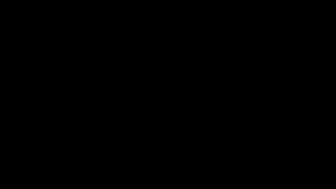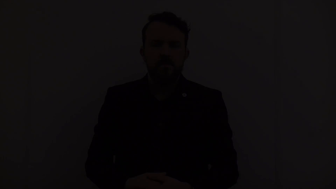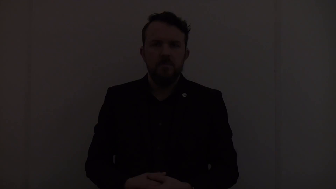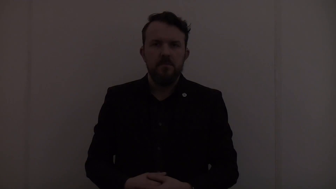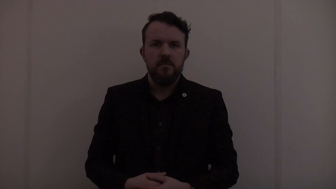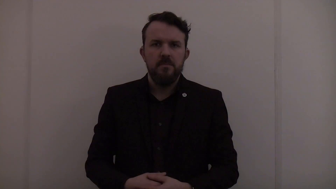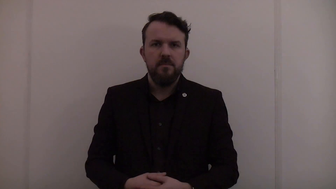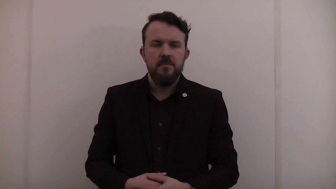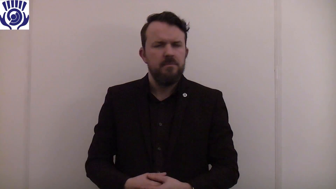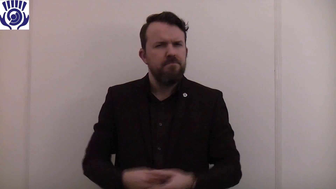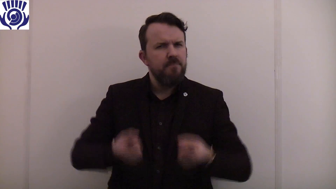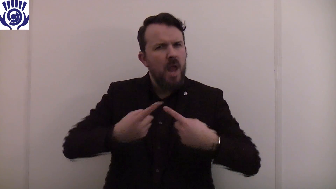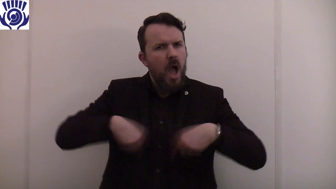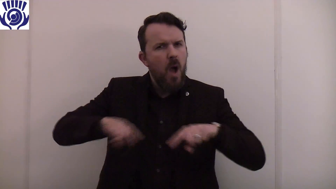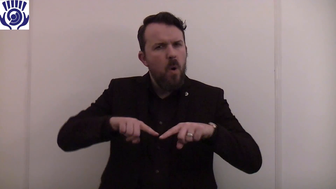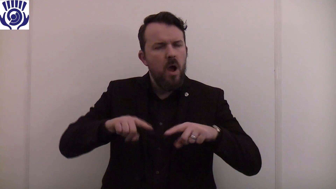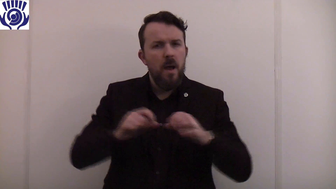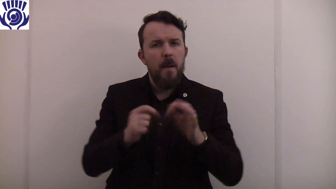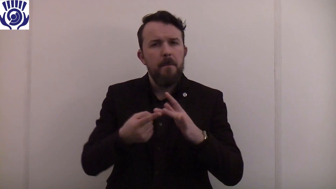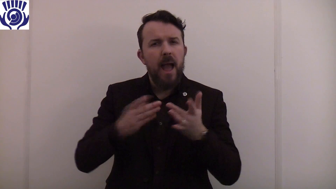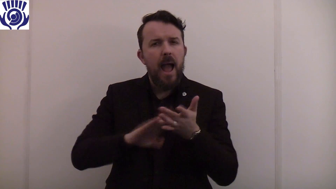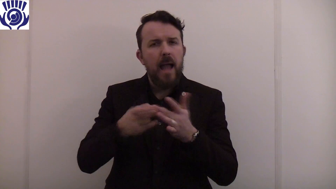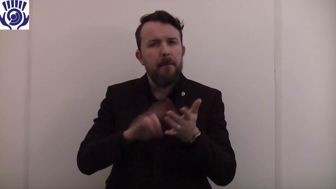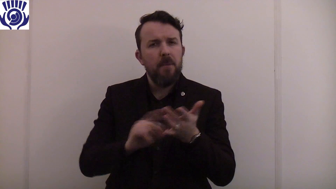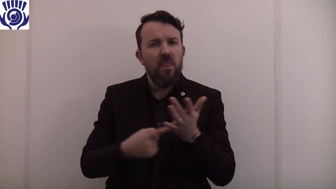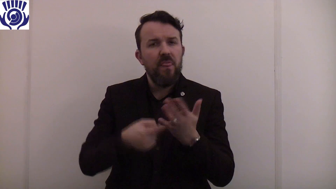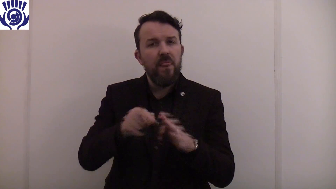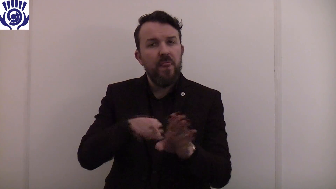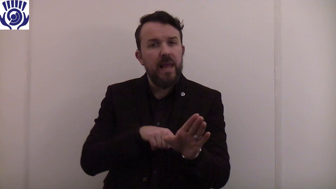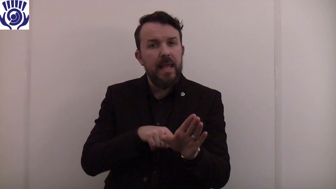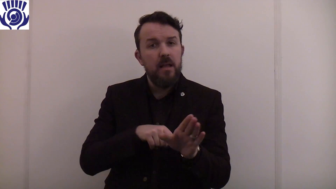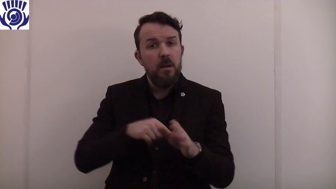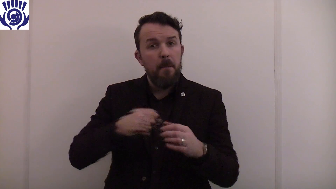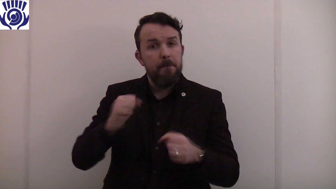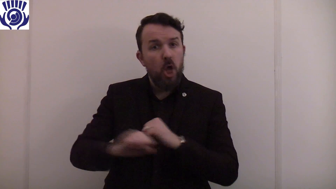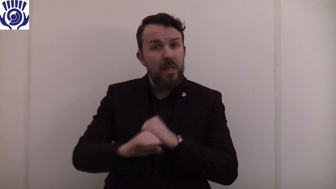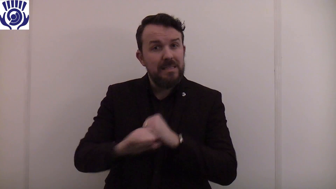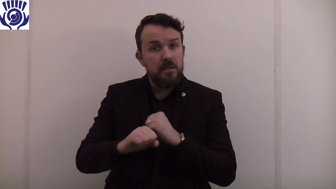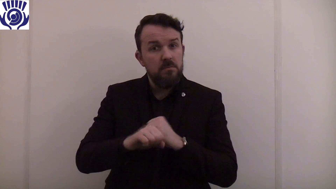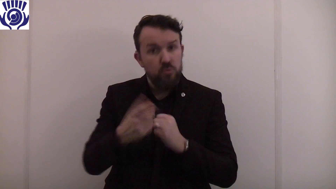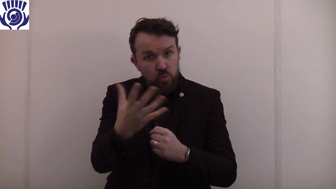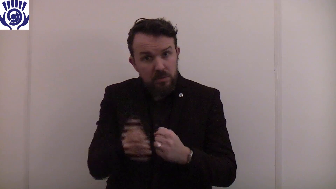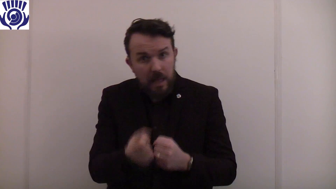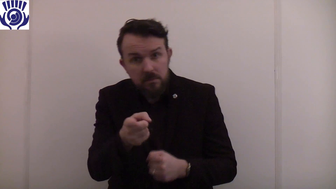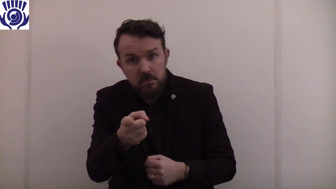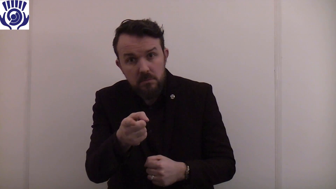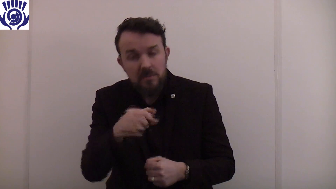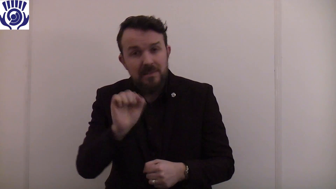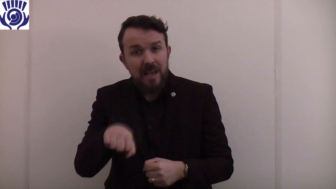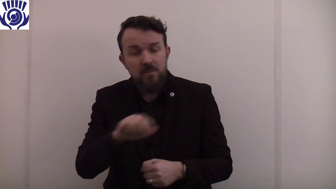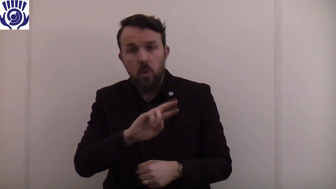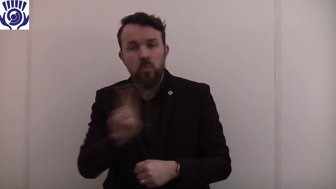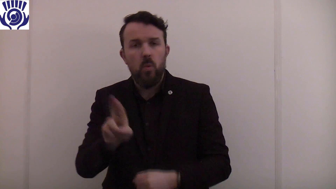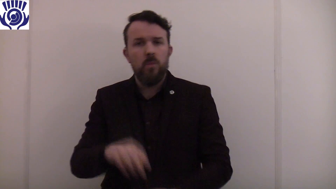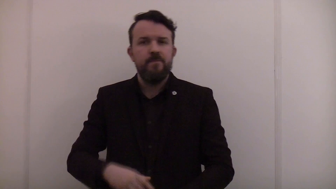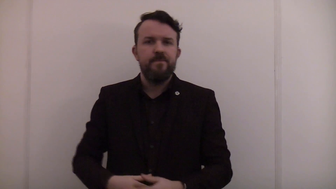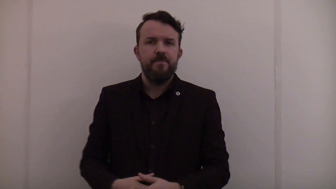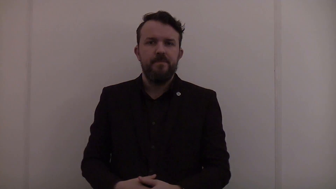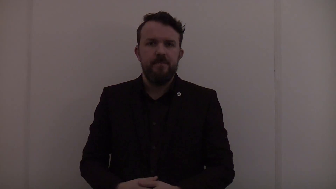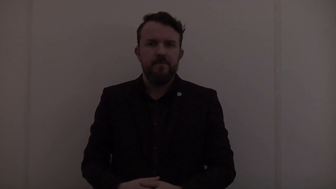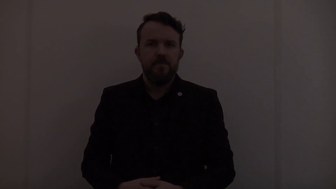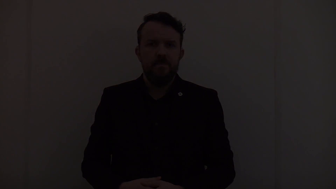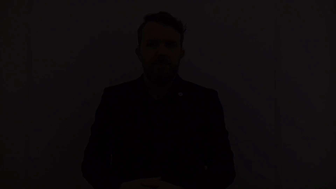Do you receive the bi-monthly bulletin?